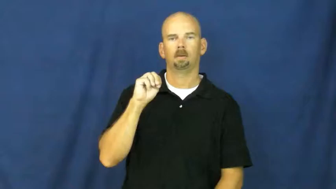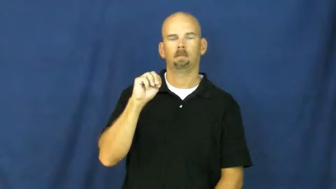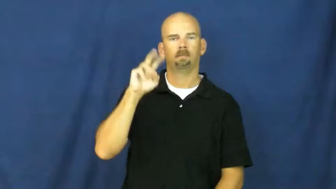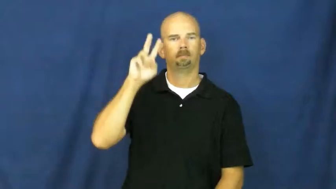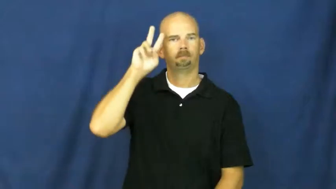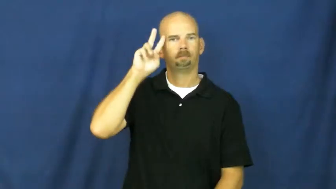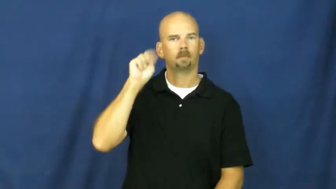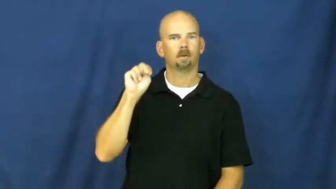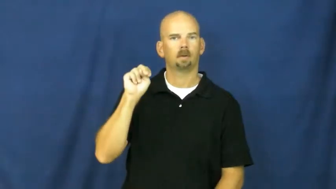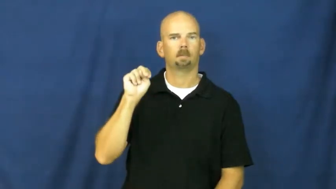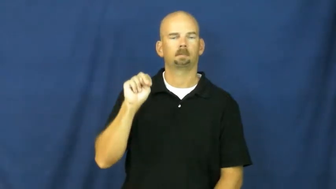vietnam